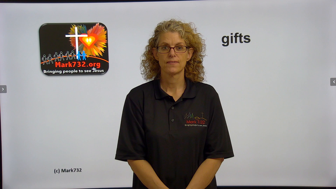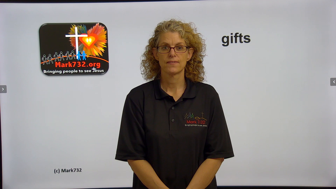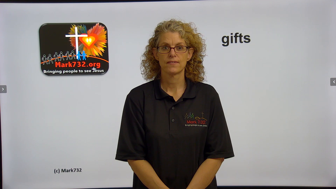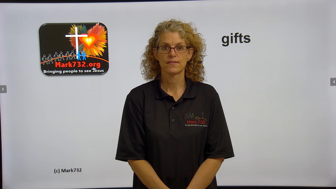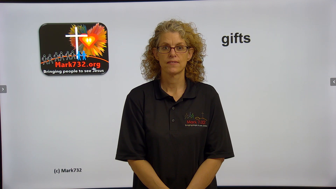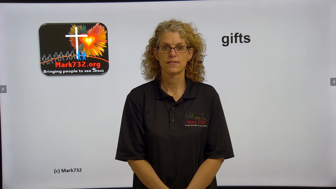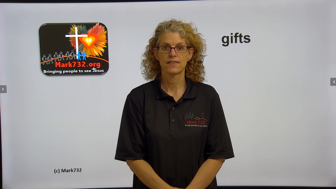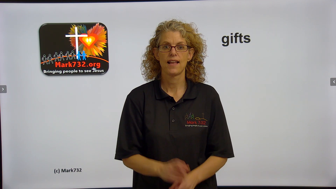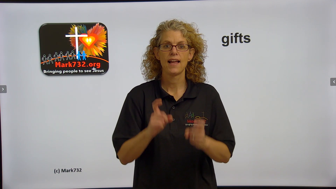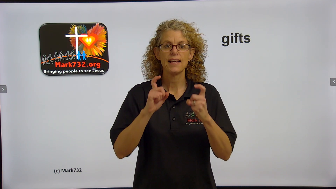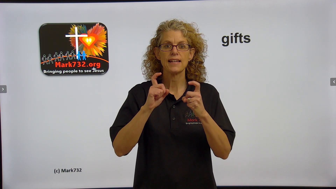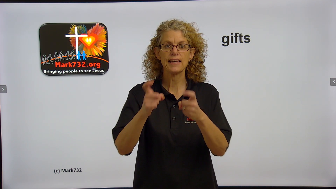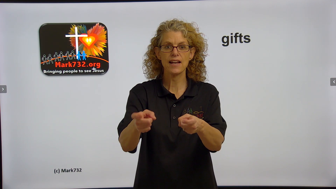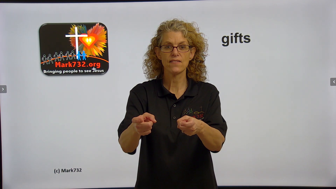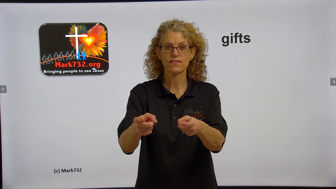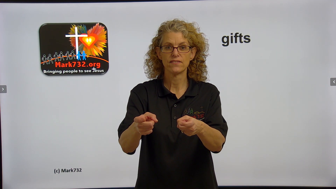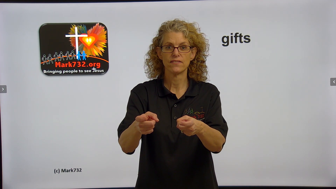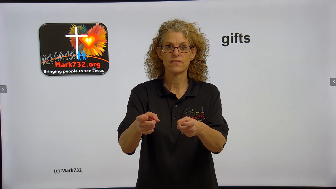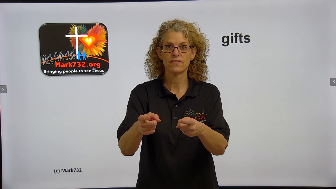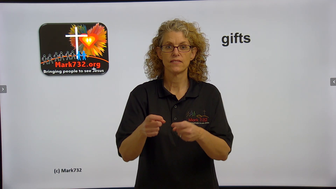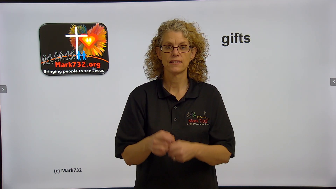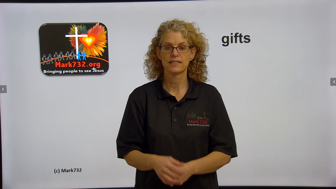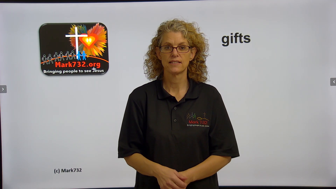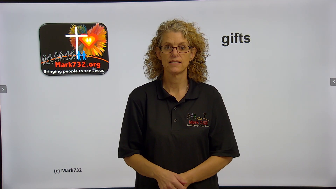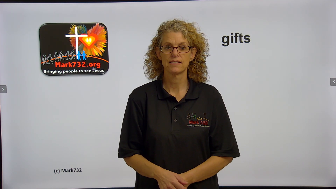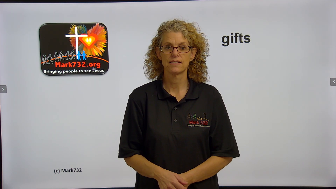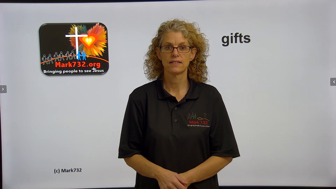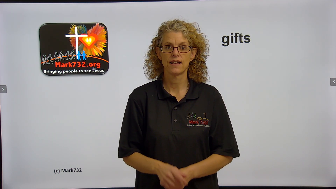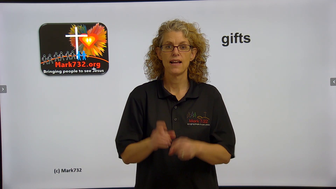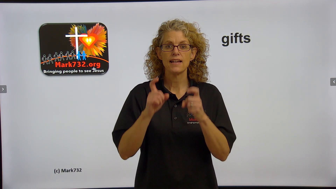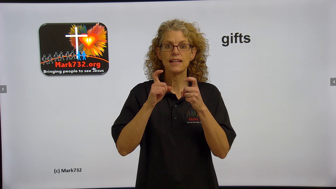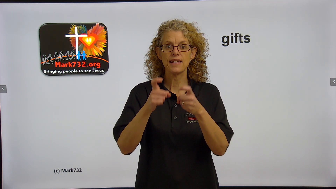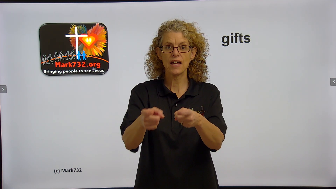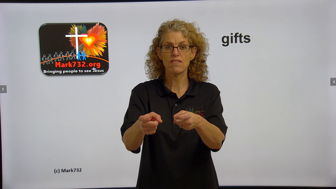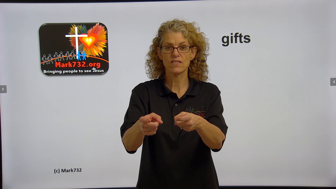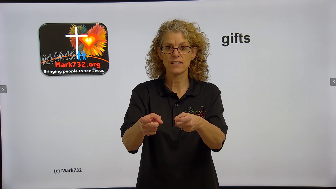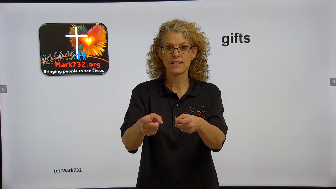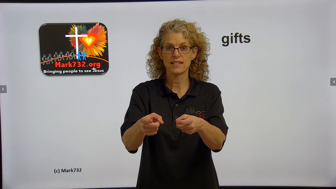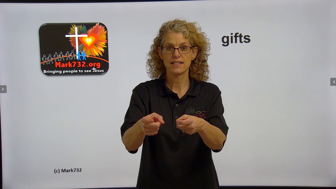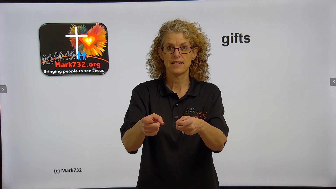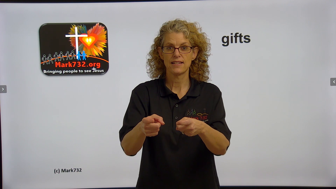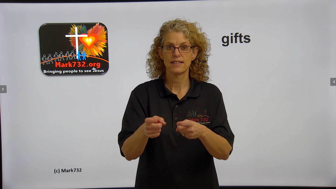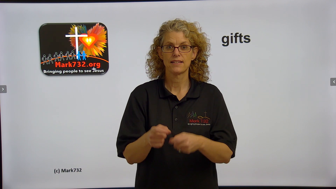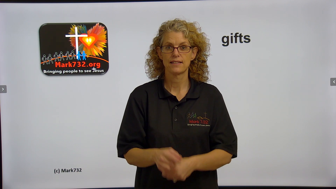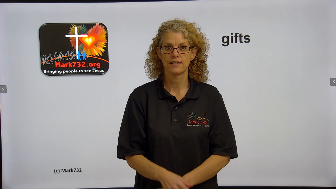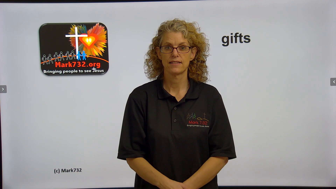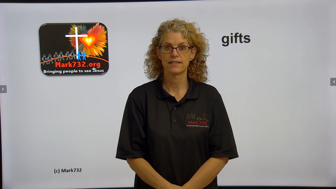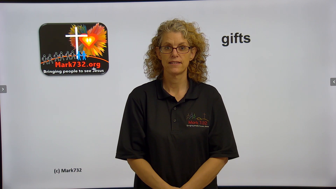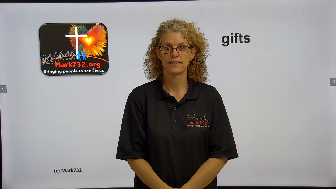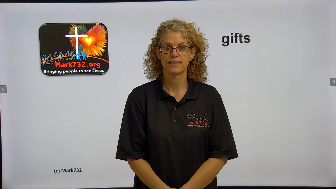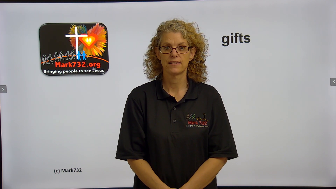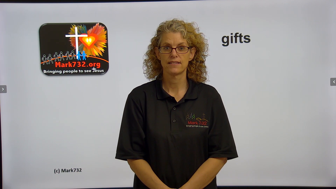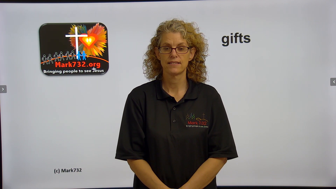gifts